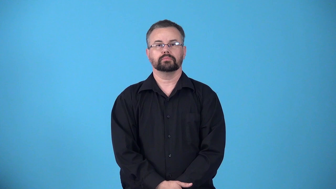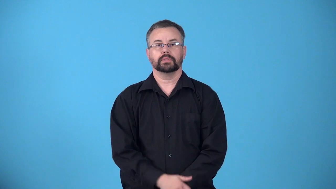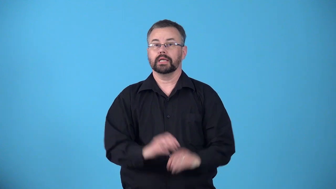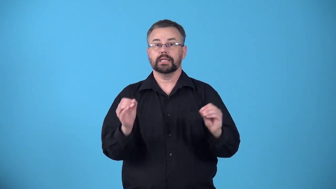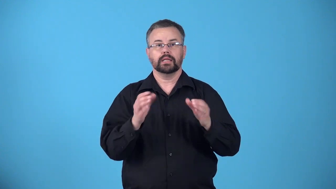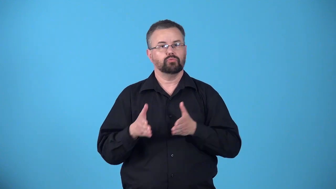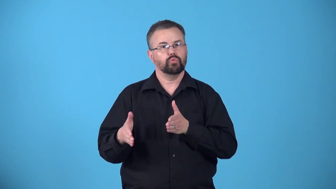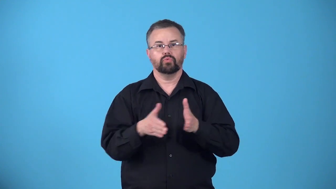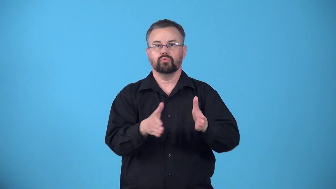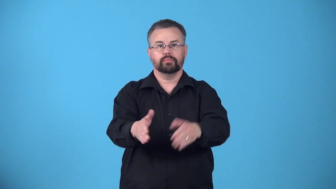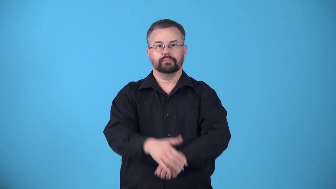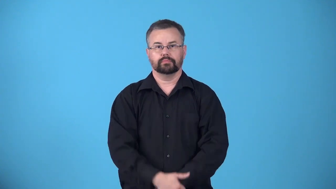roadless